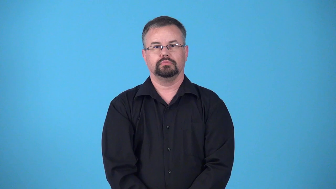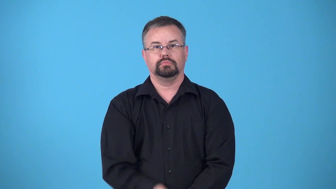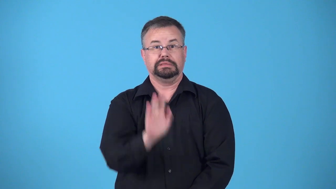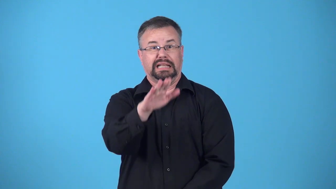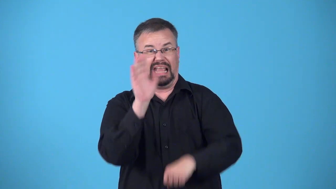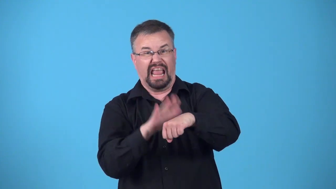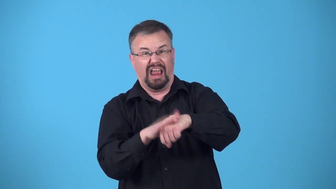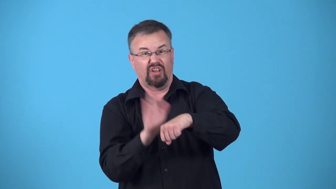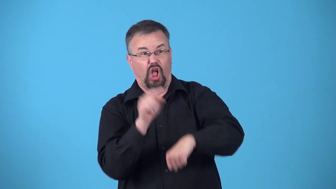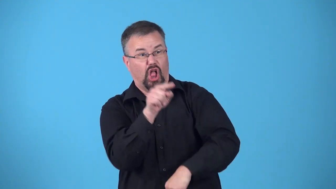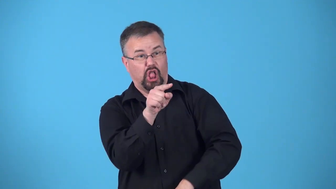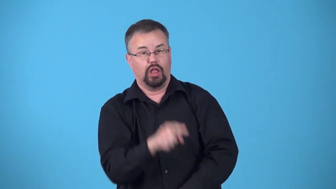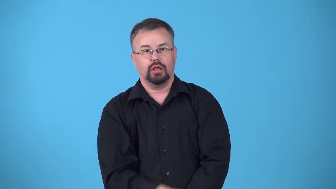look out,watch out